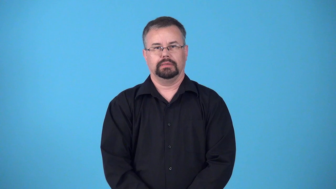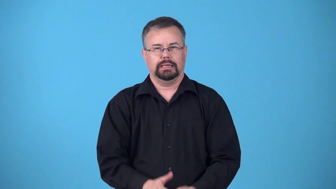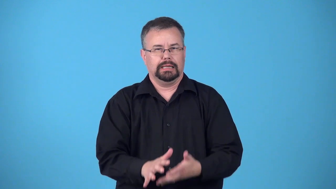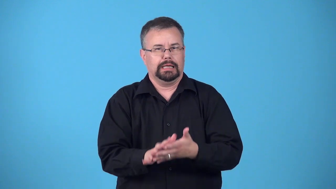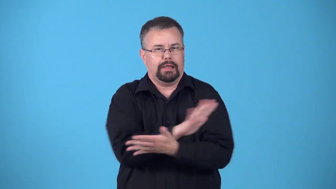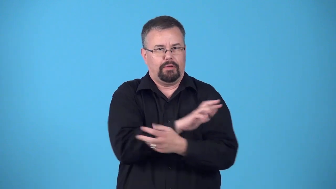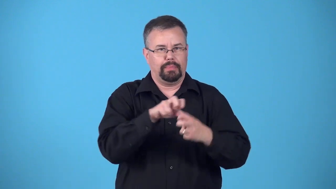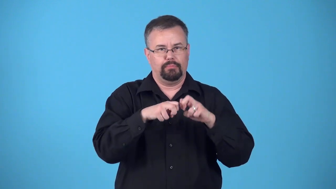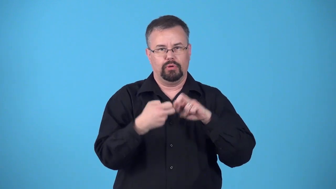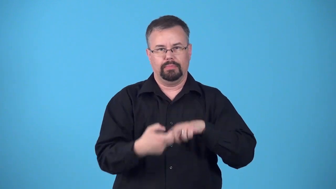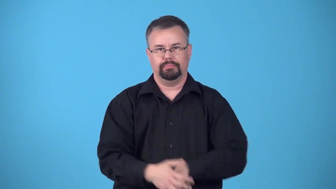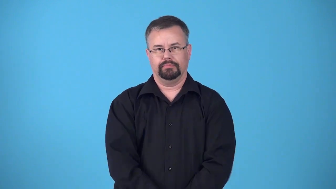paper over